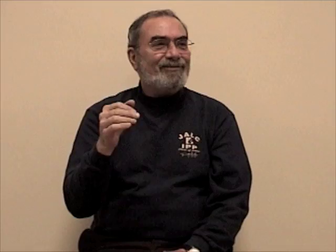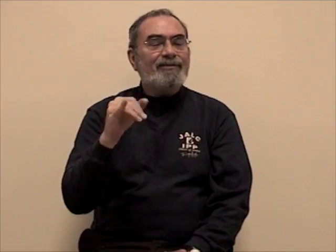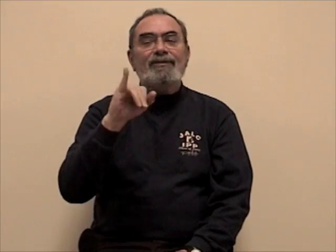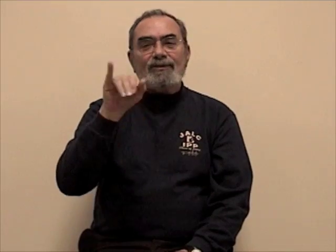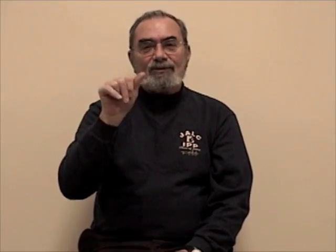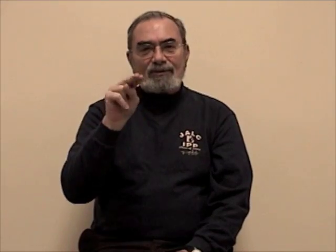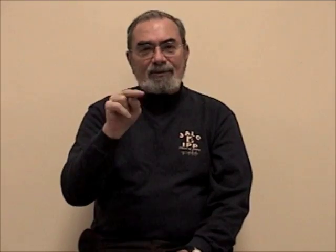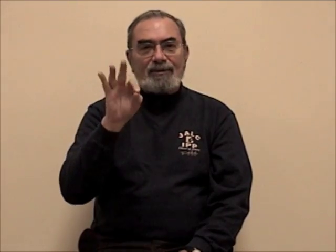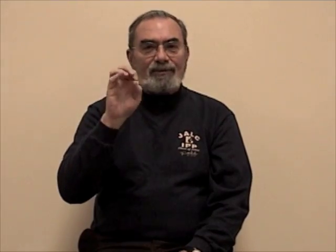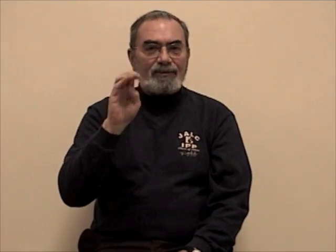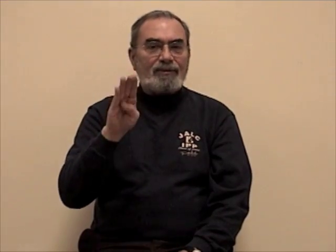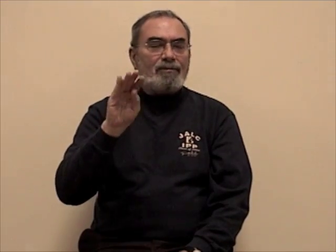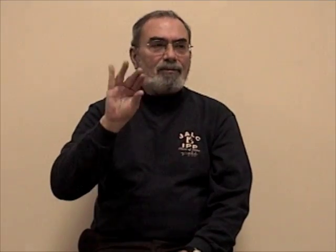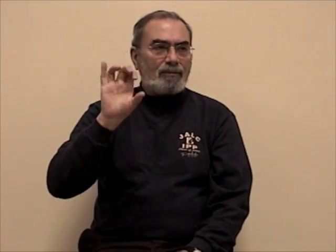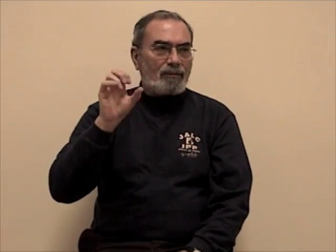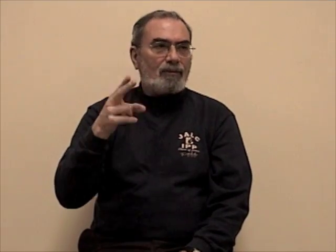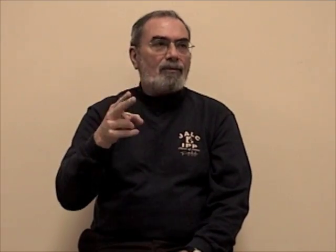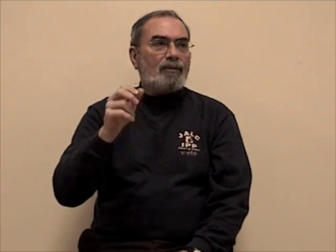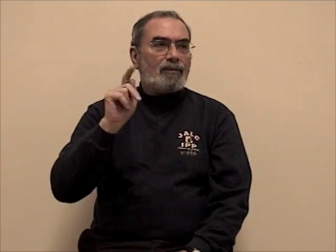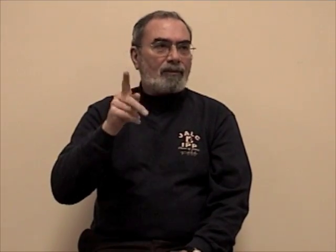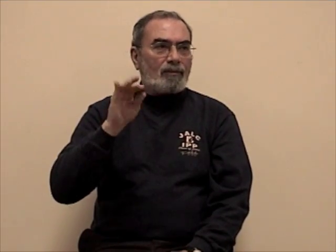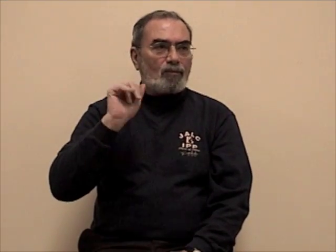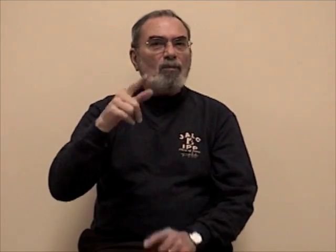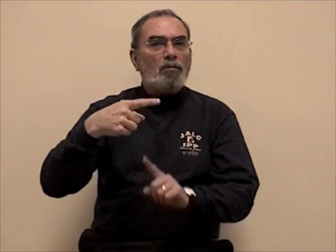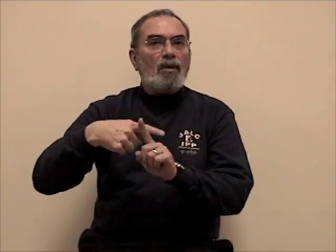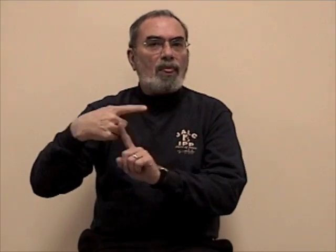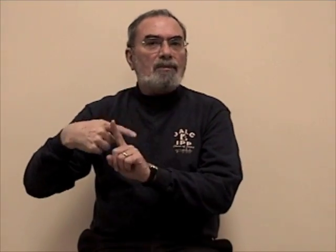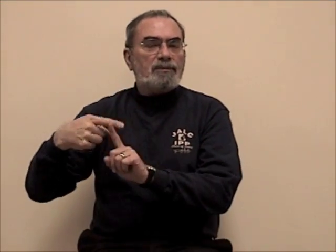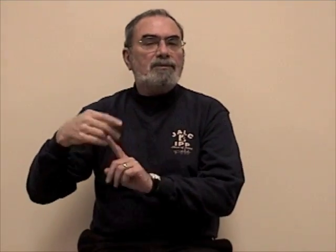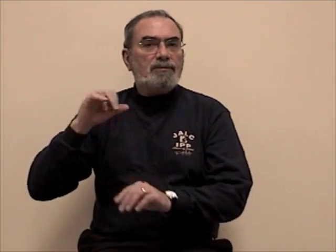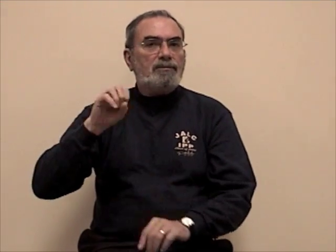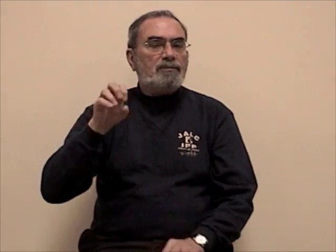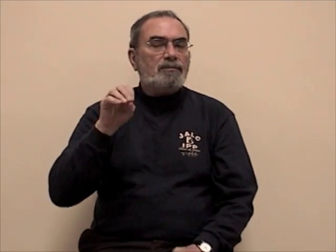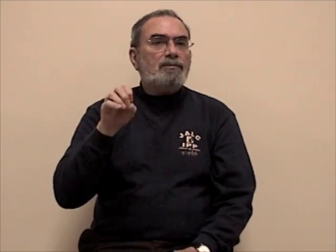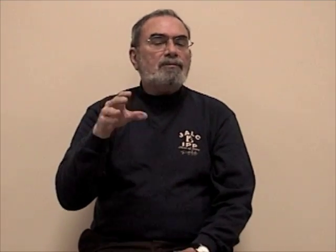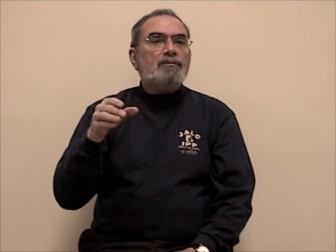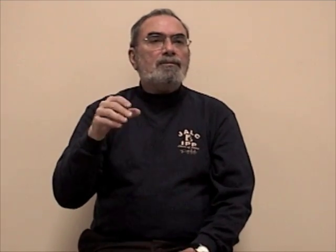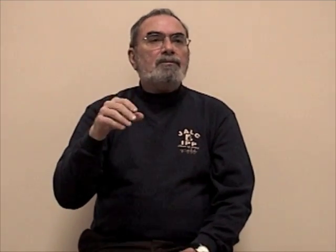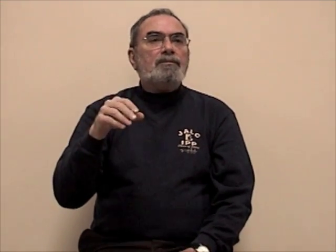Months